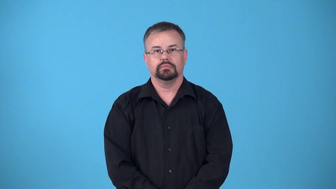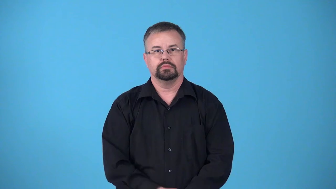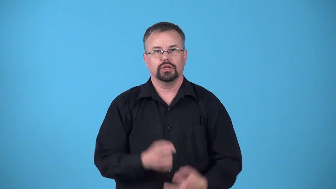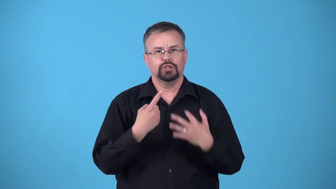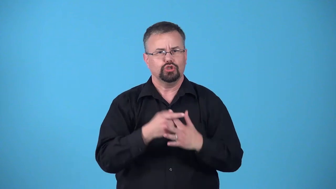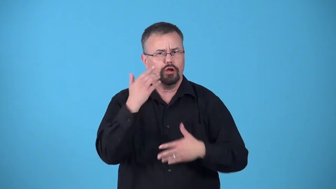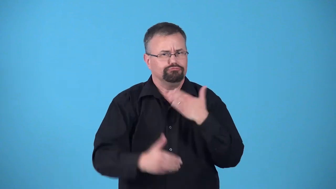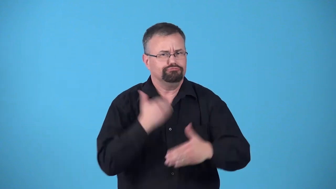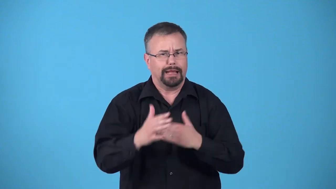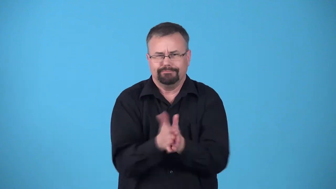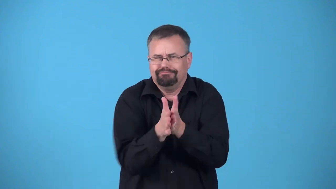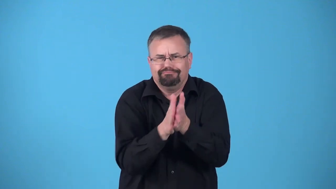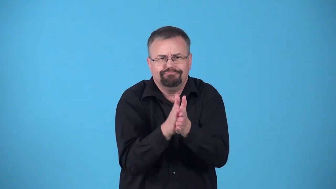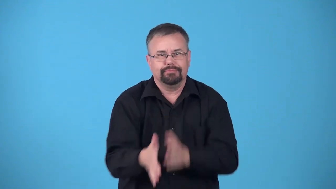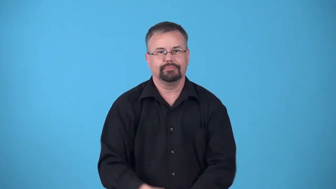hit the ground running